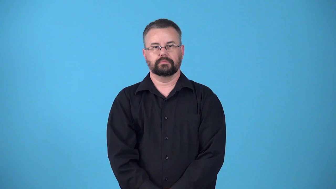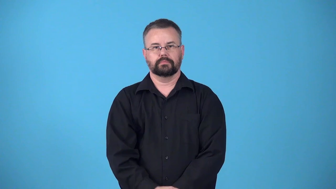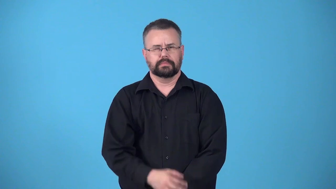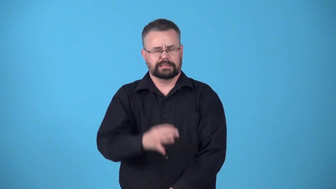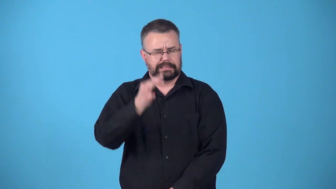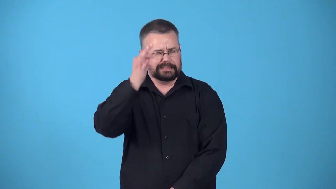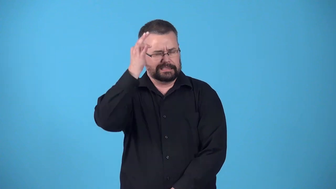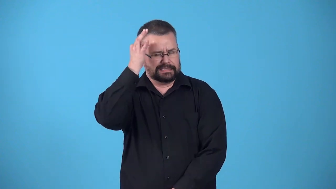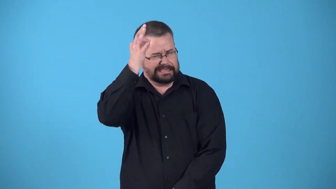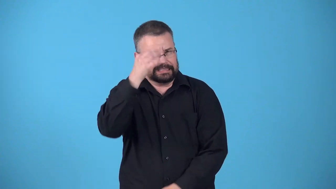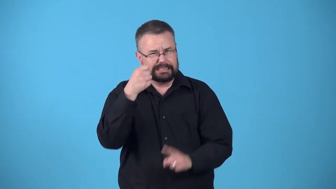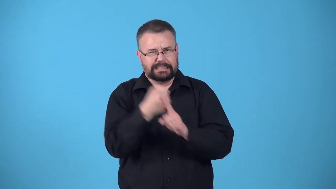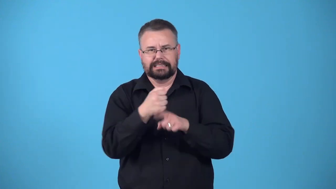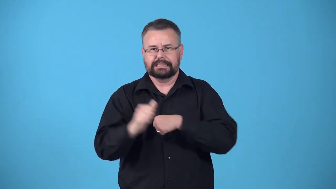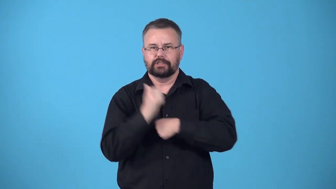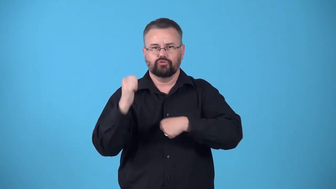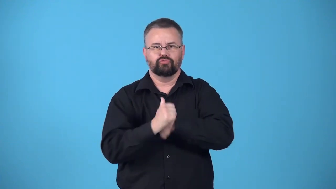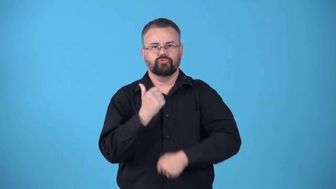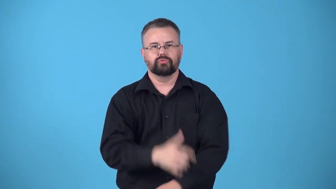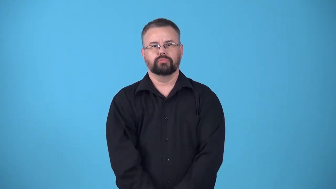close call